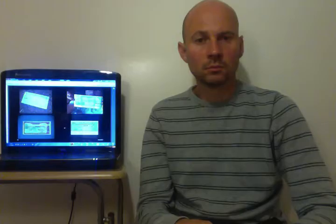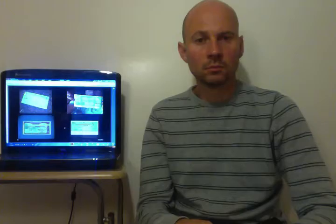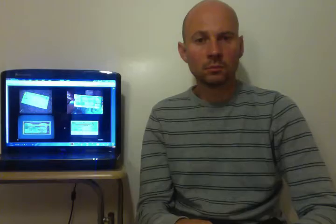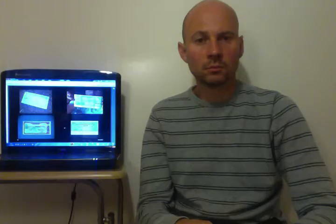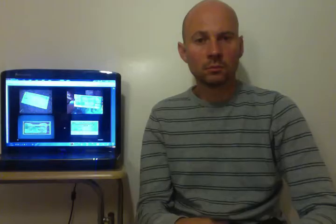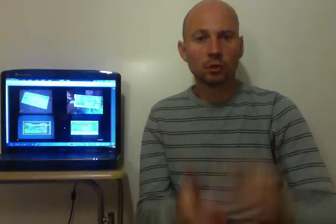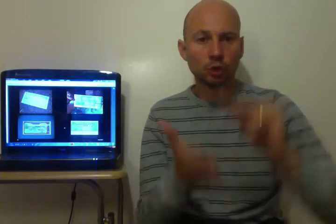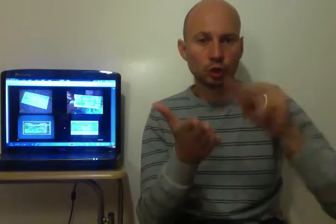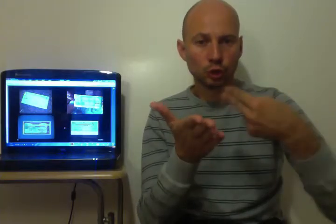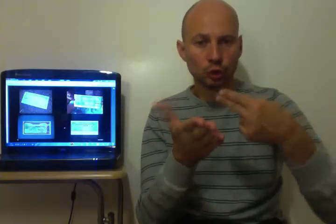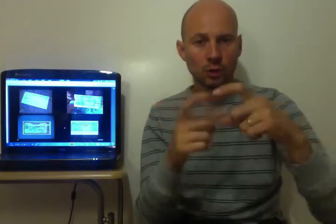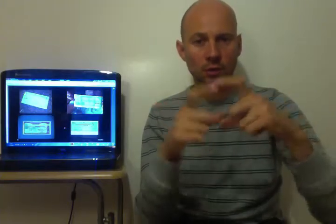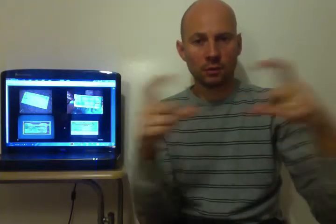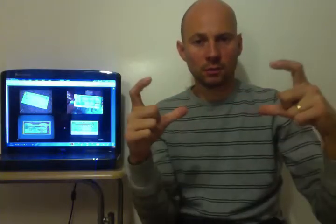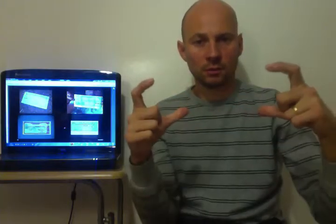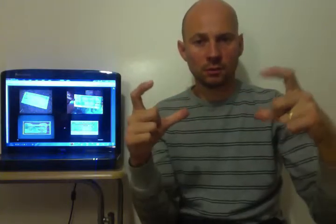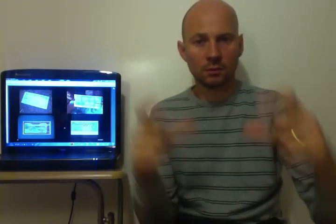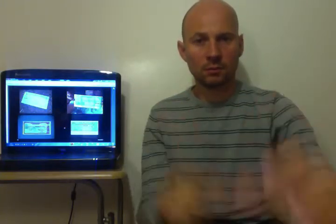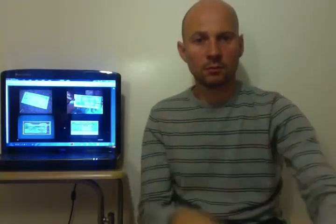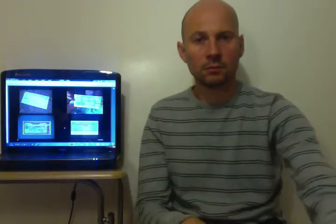check